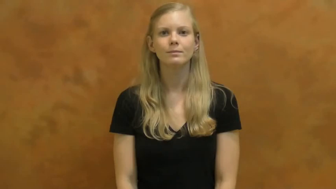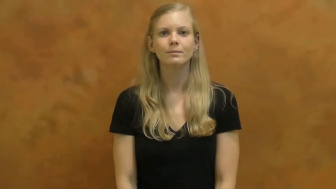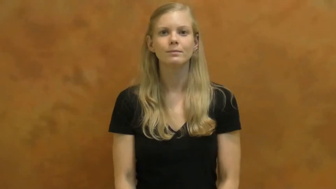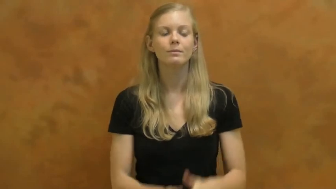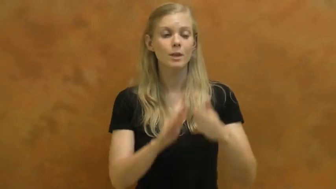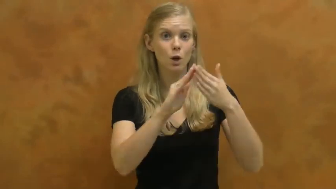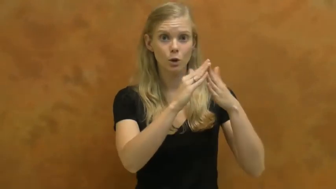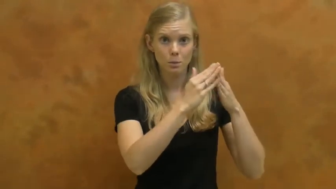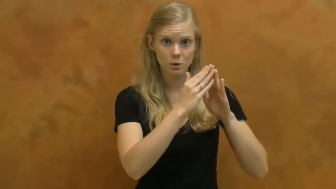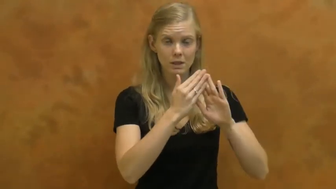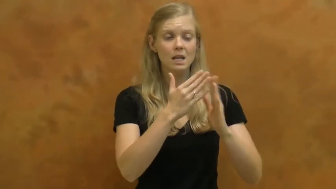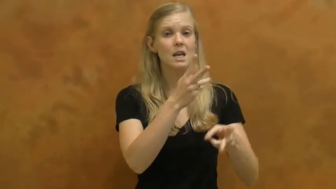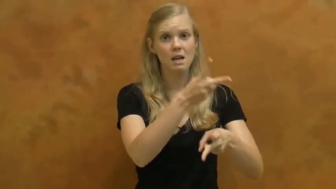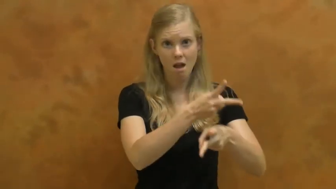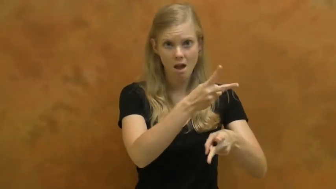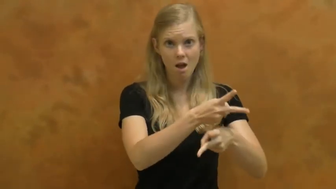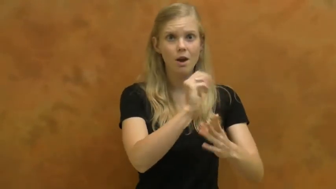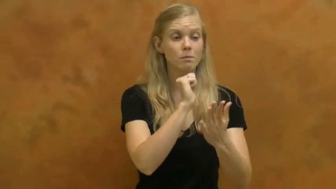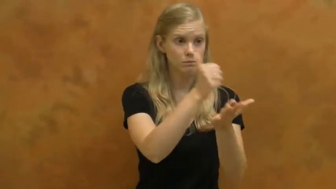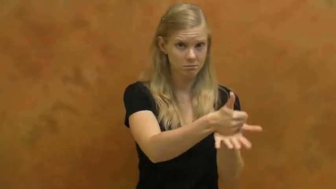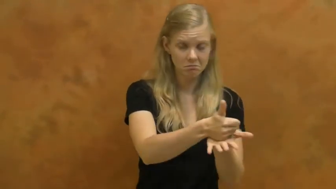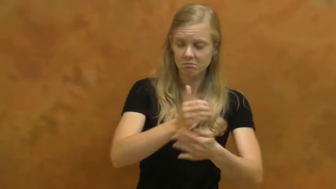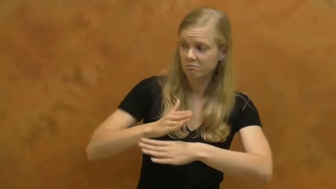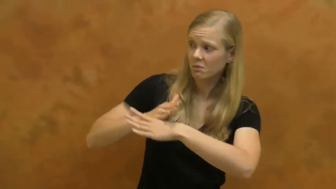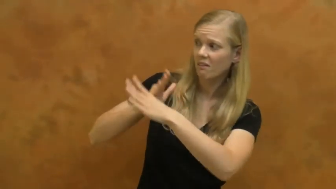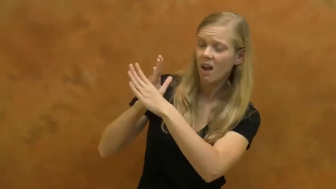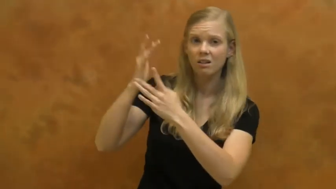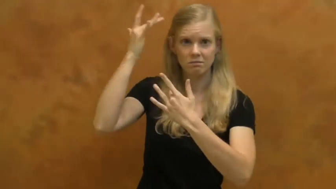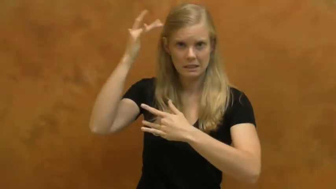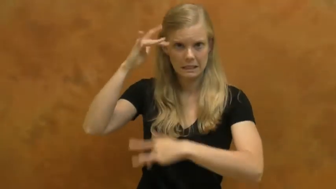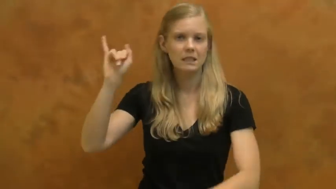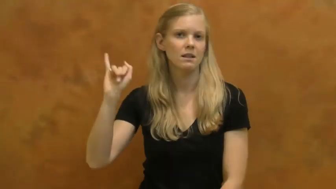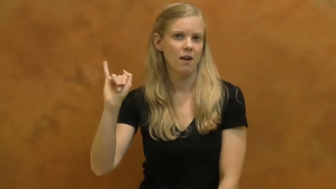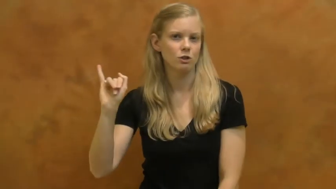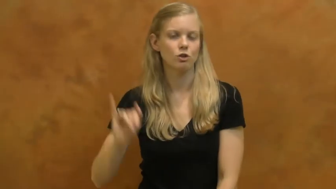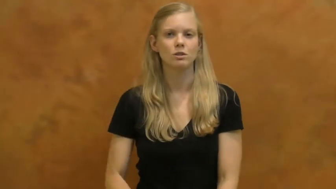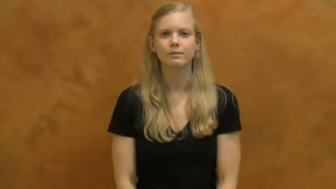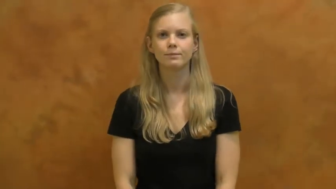health protection